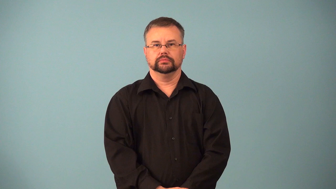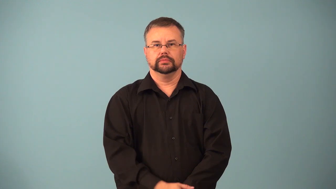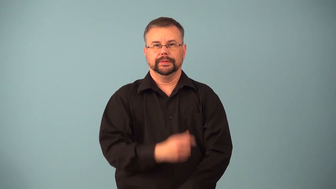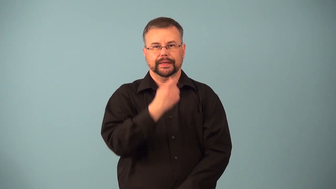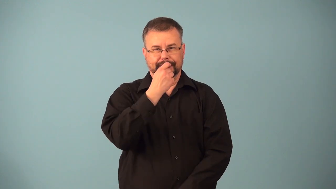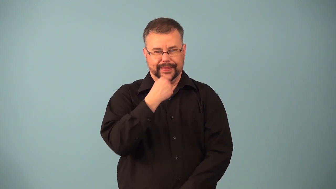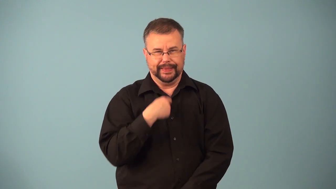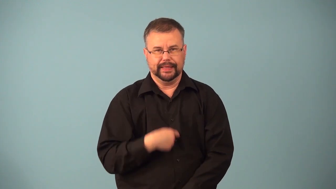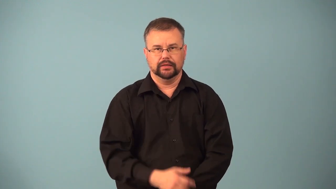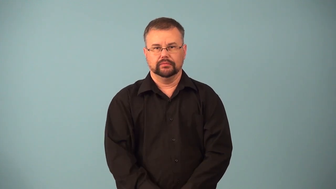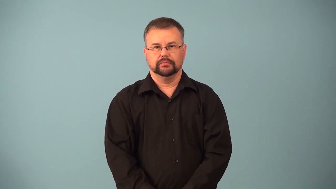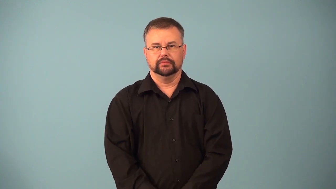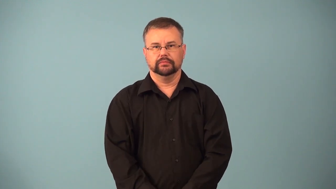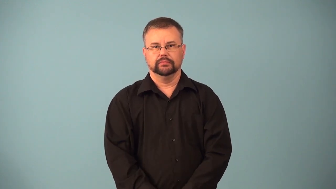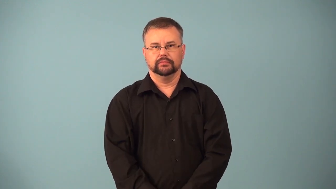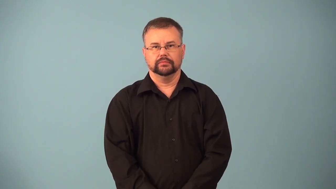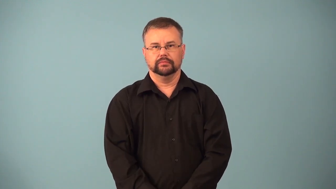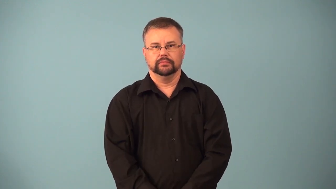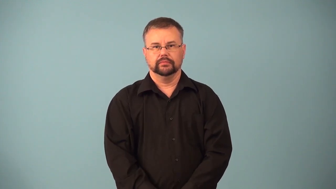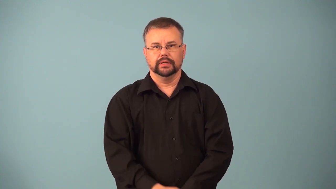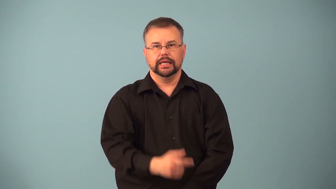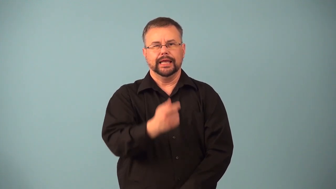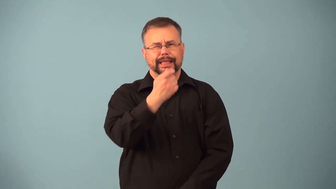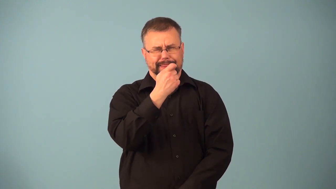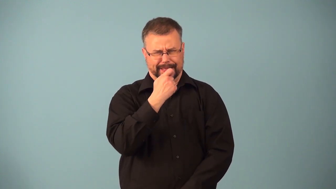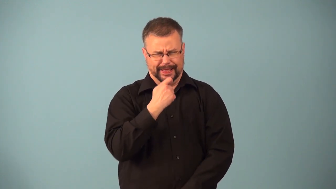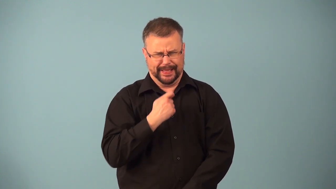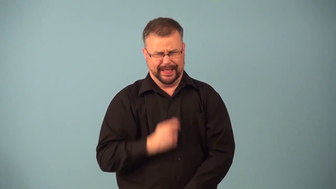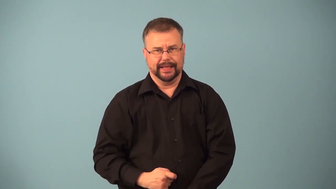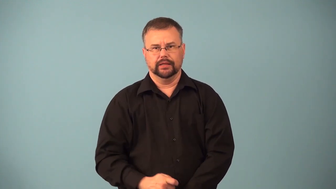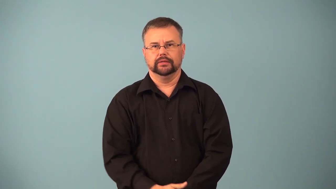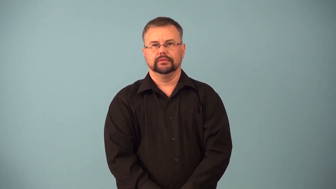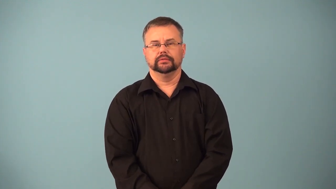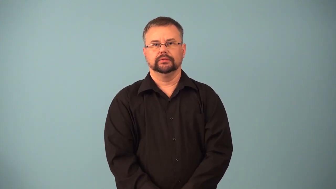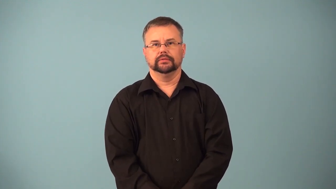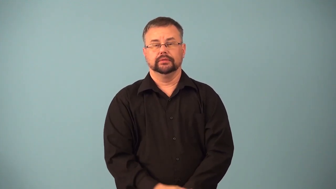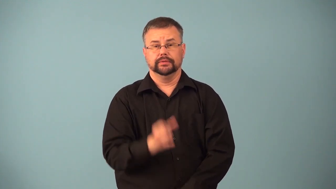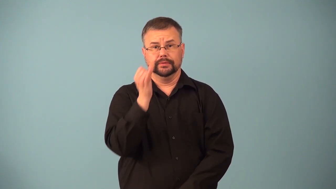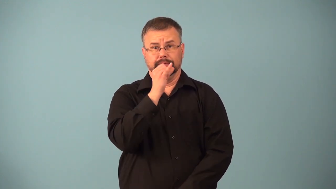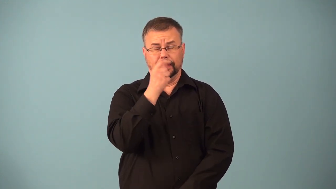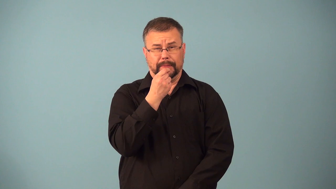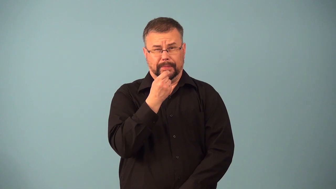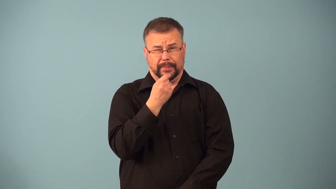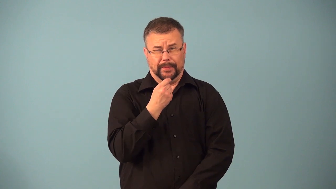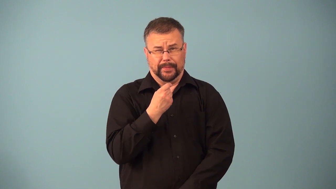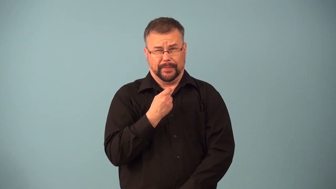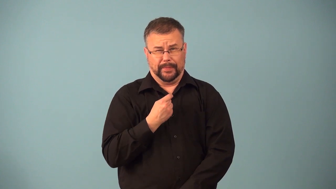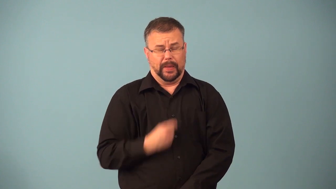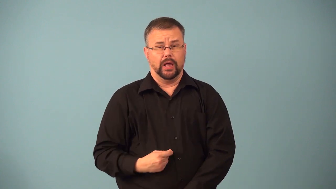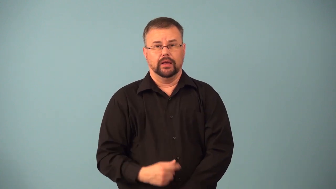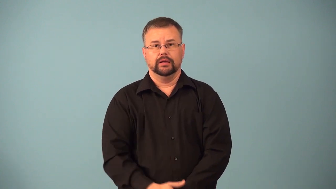fine,finer,finest